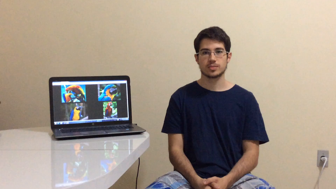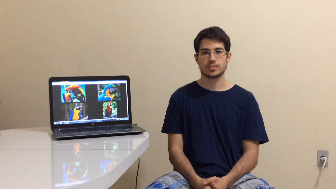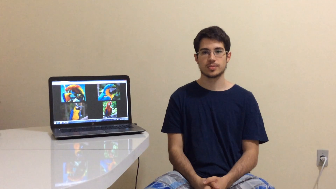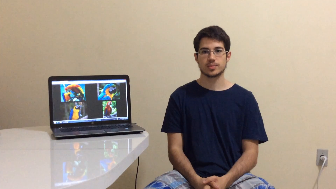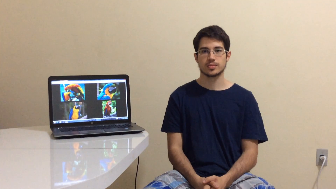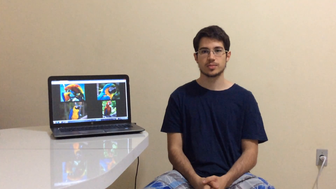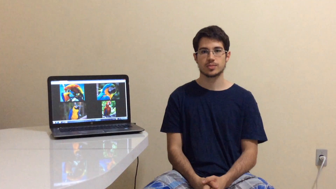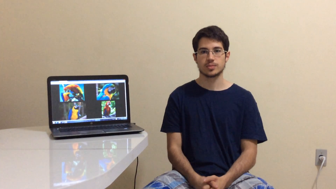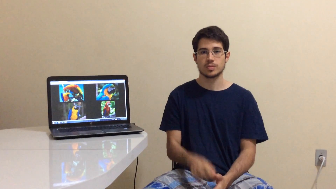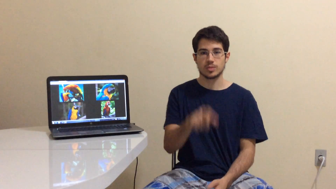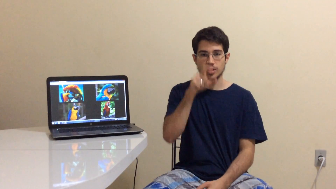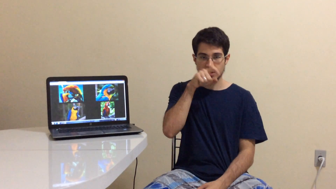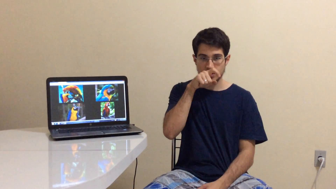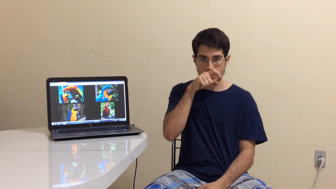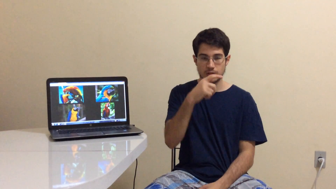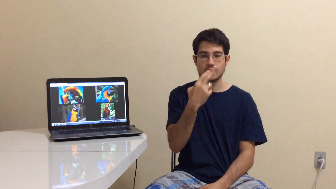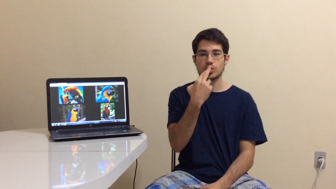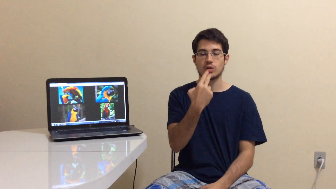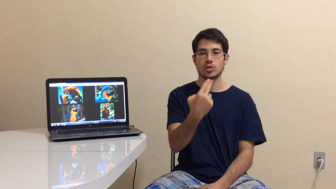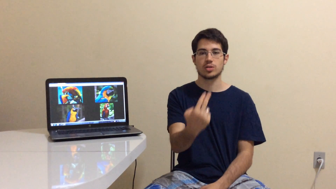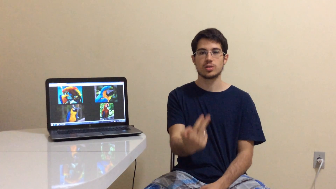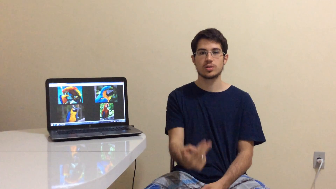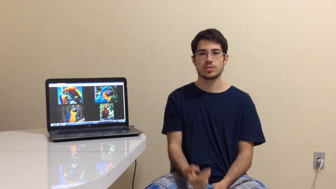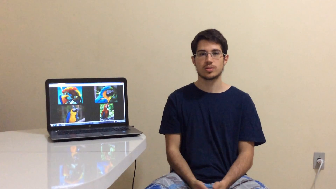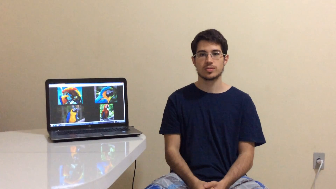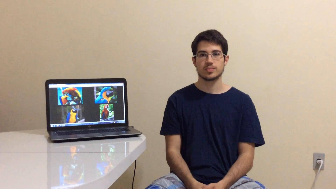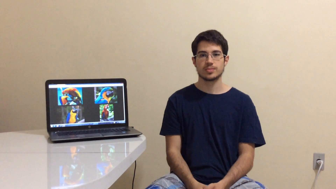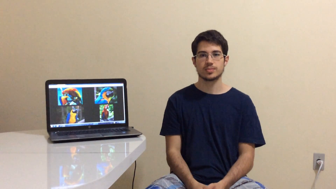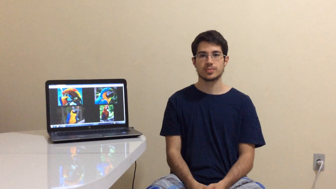parrot